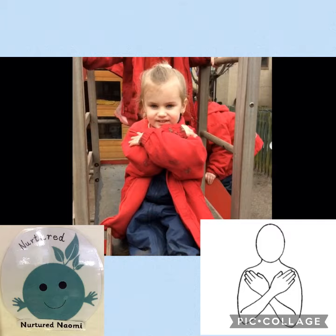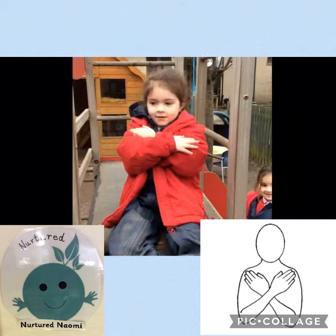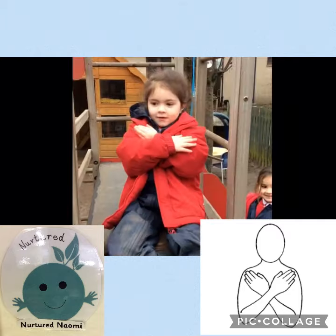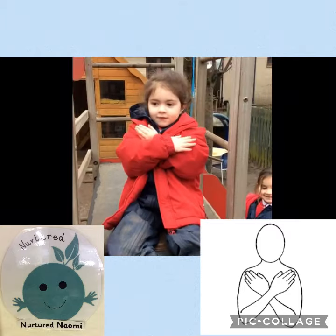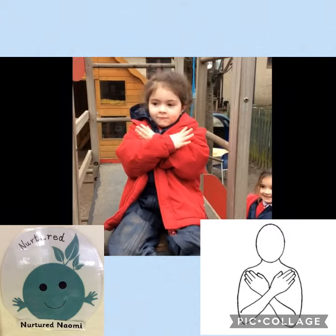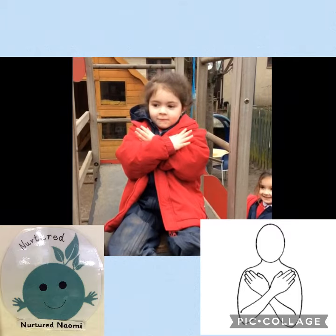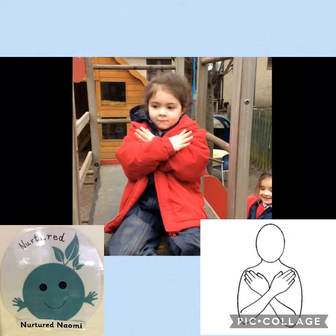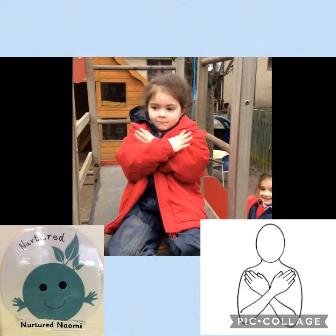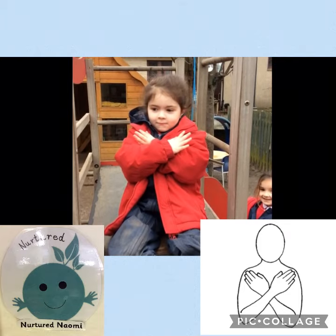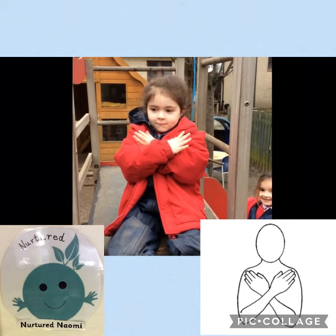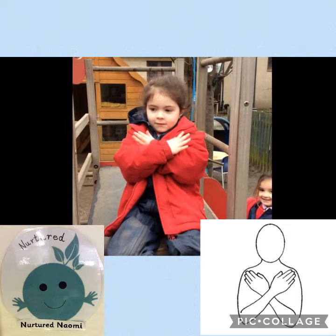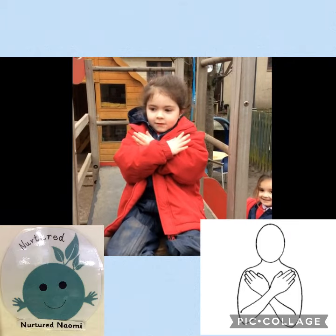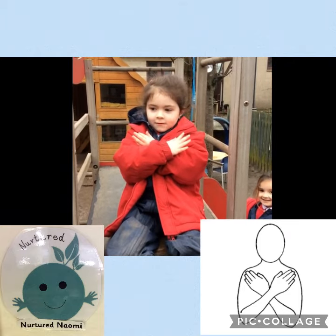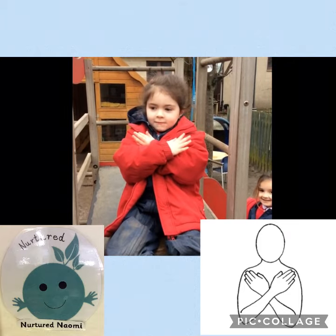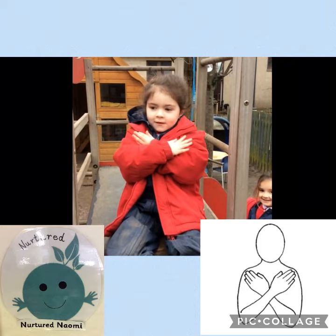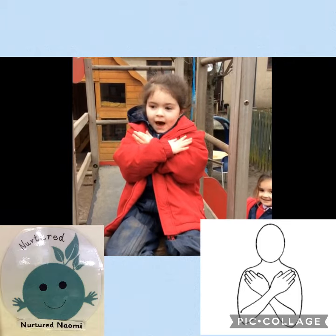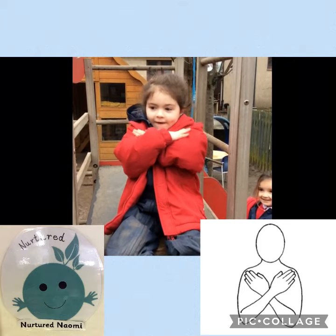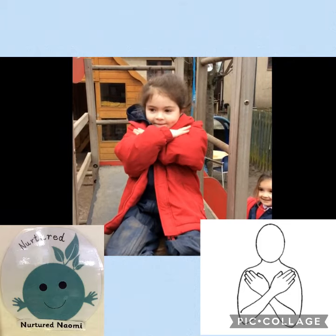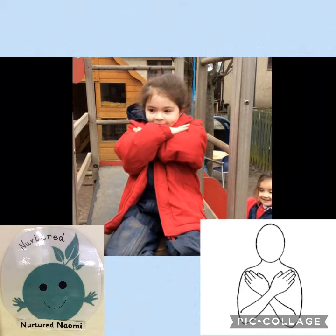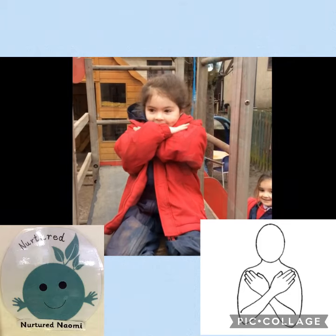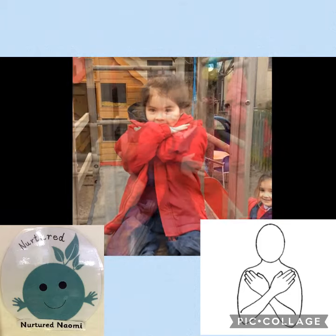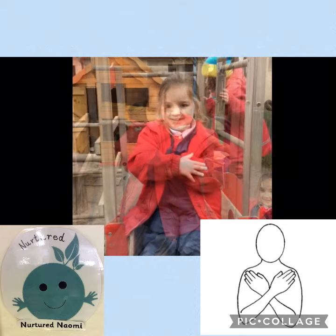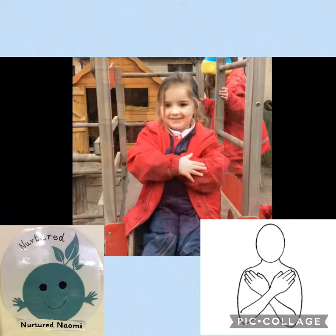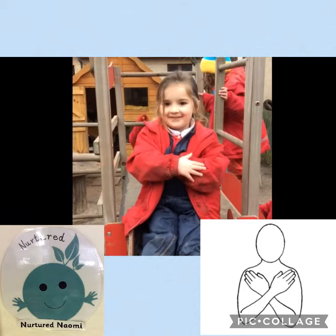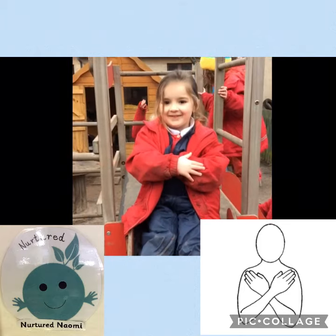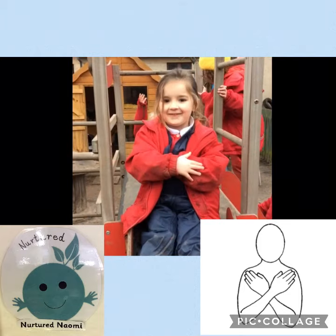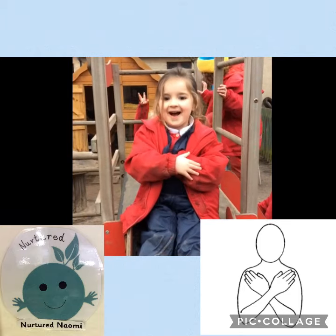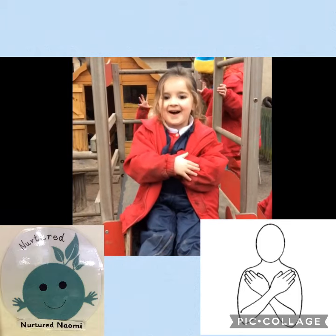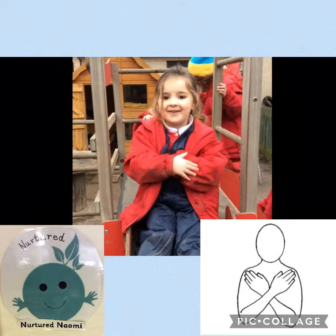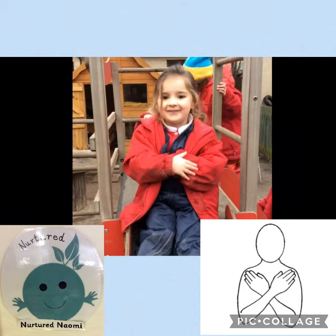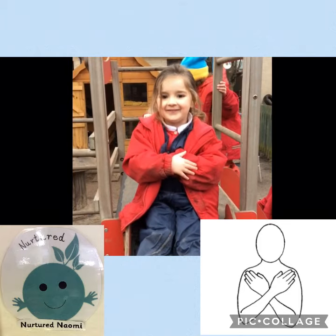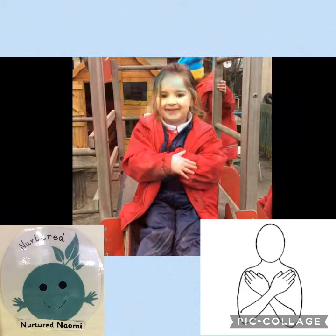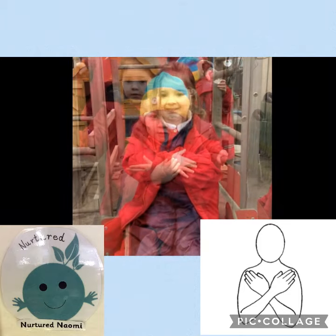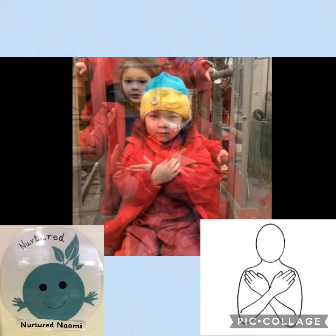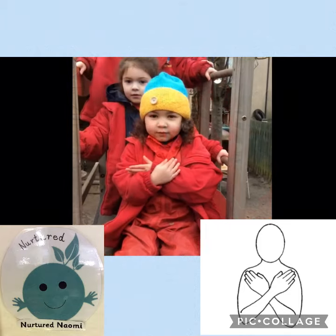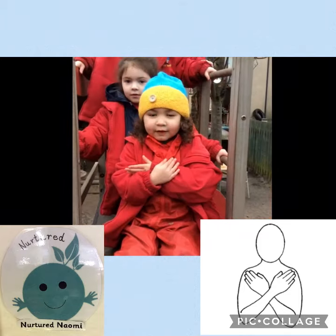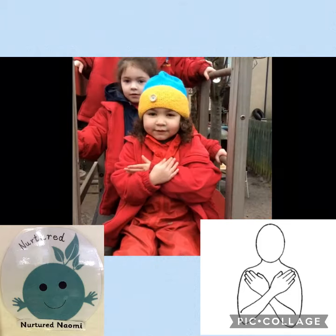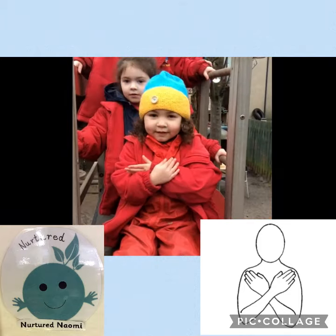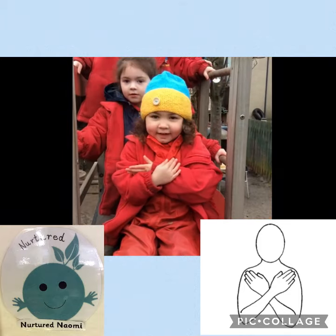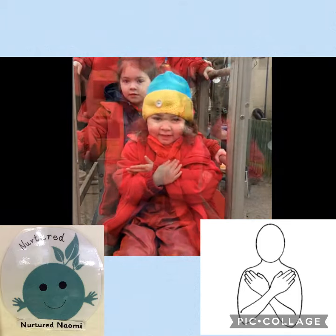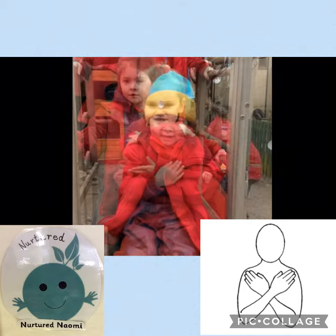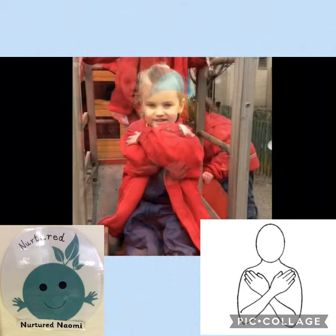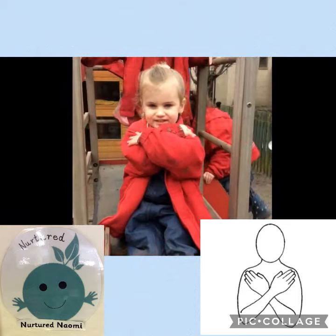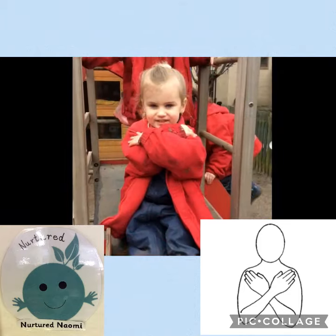Nurtured